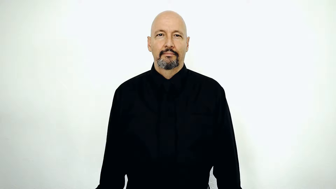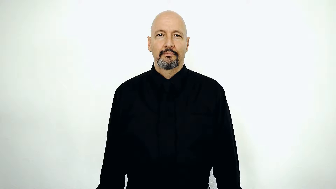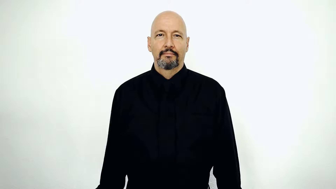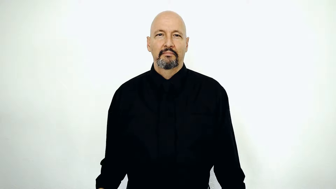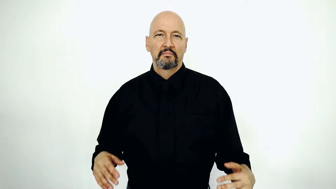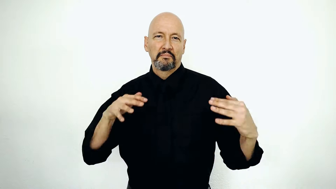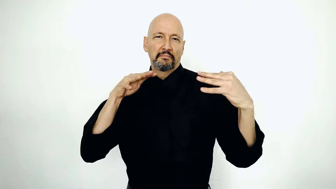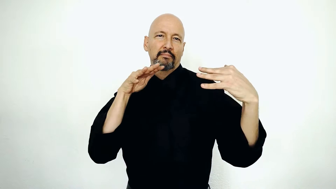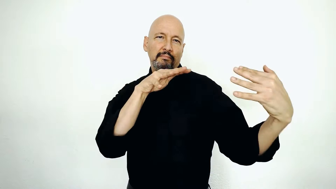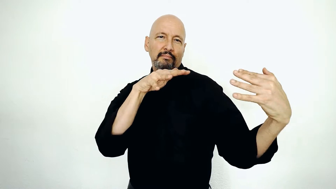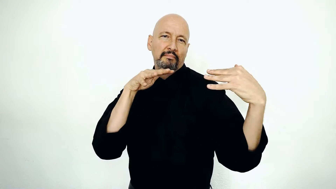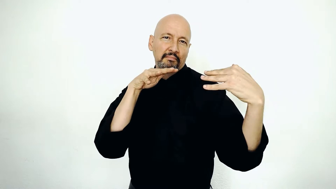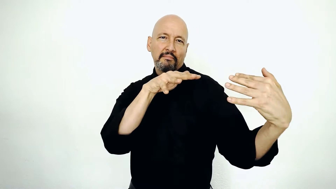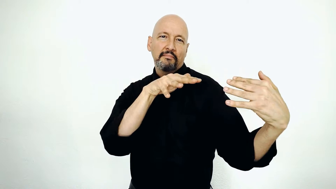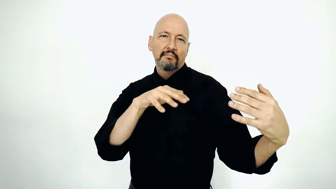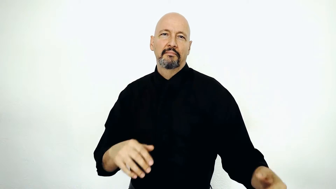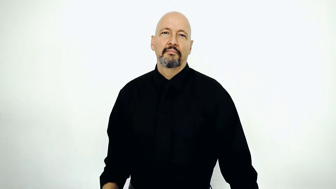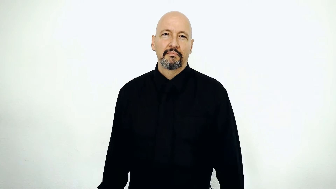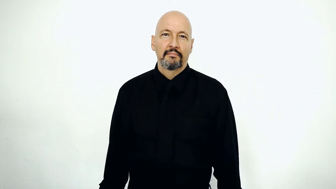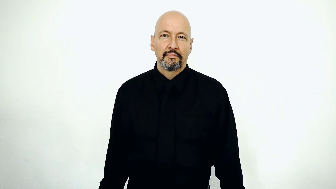WAR-[battle]